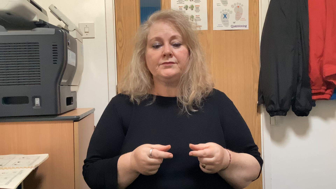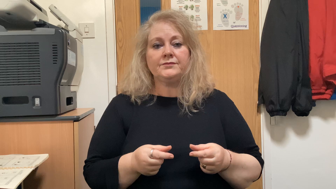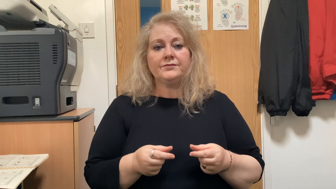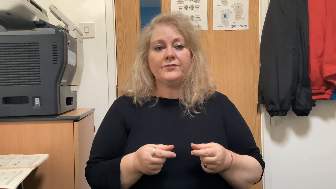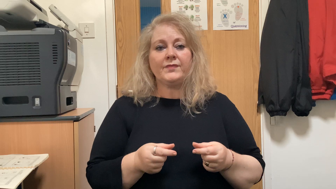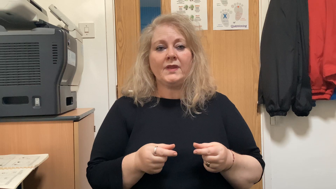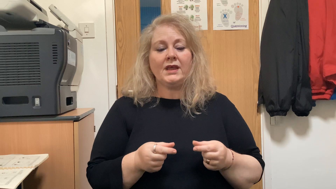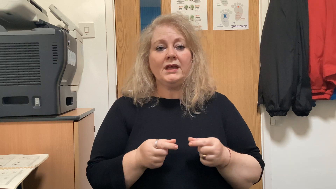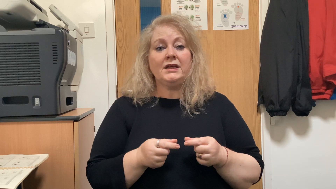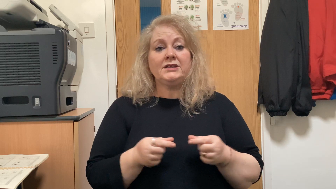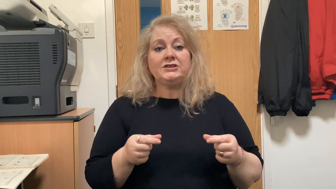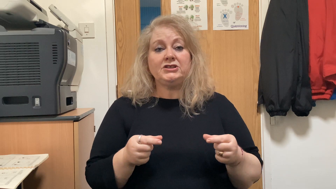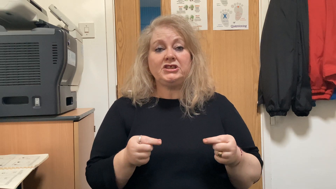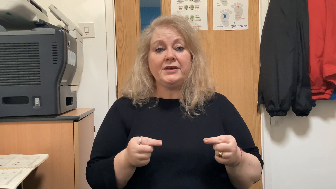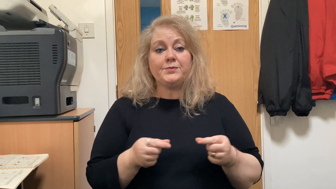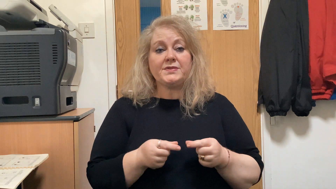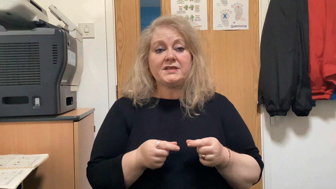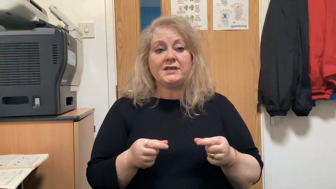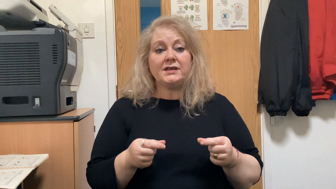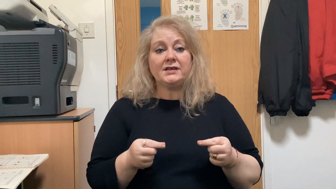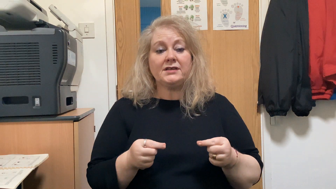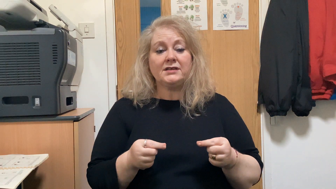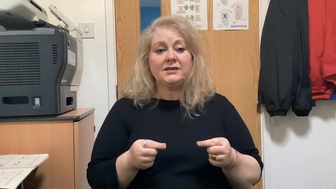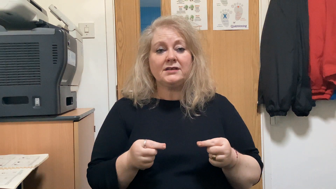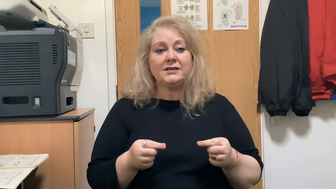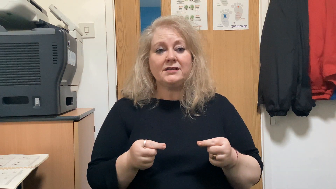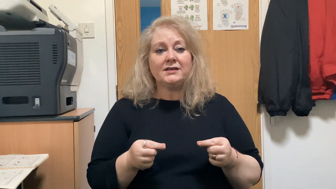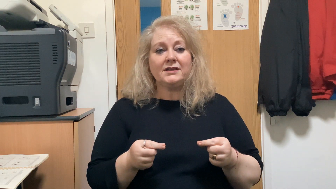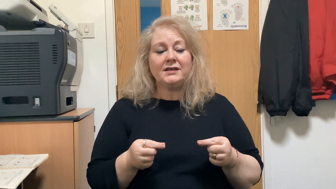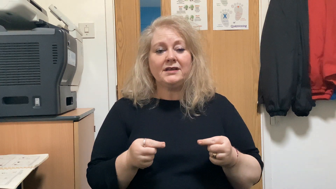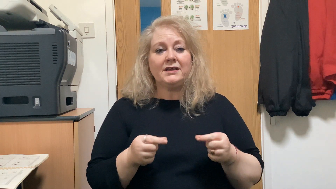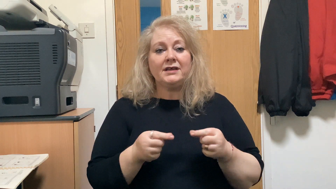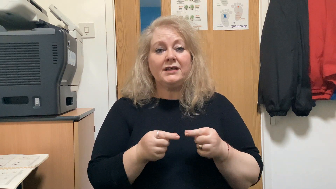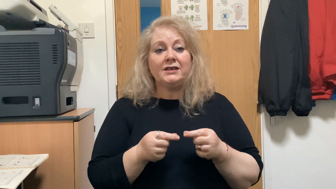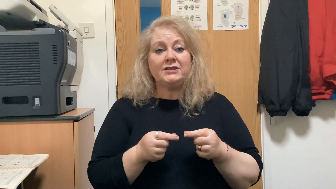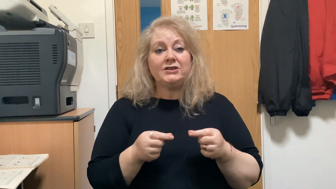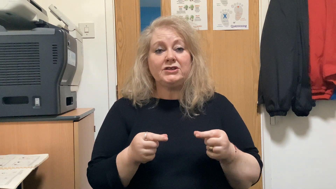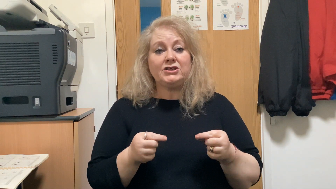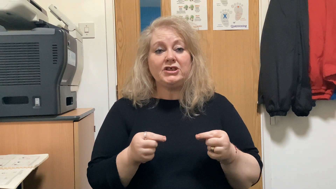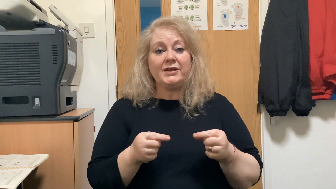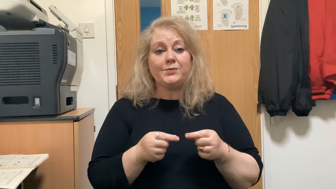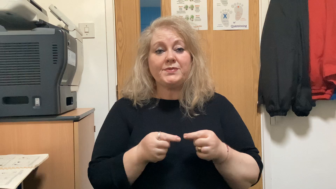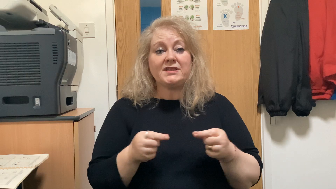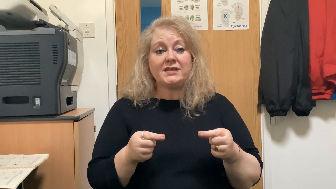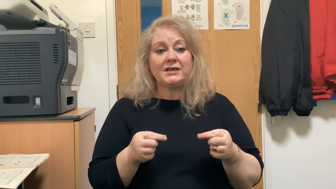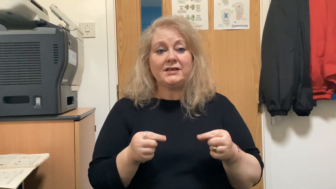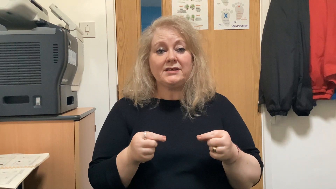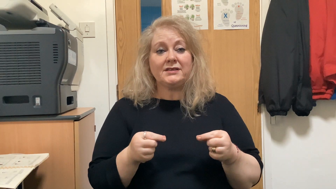Chips